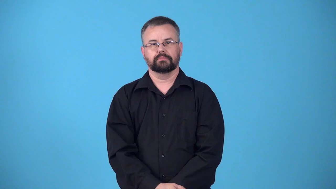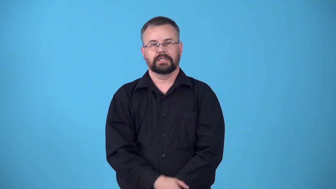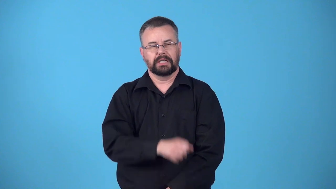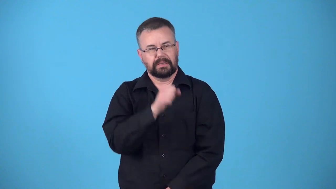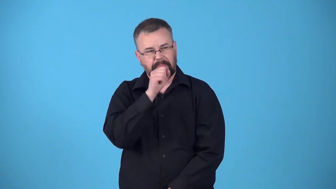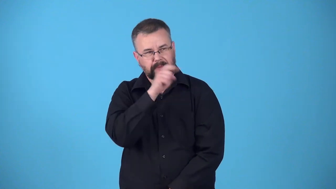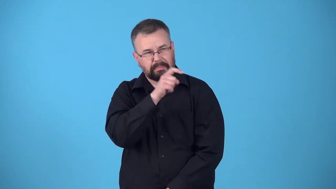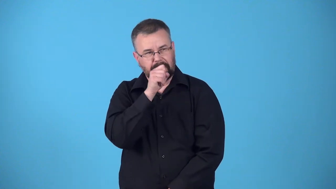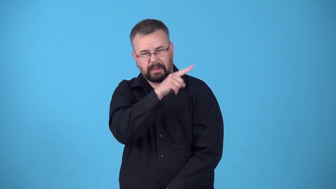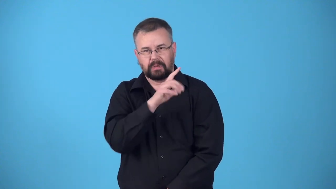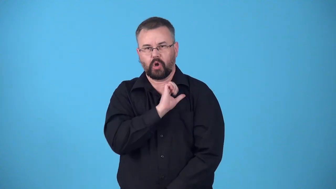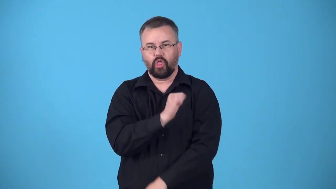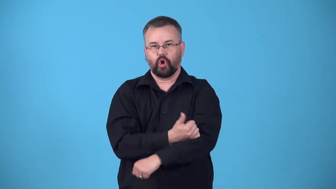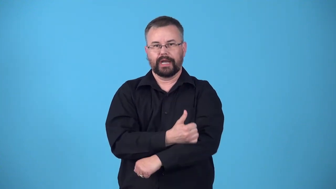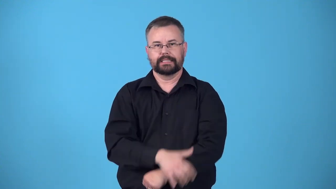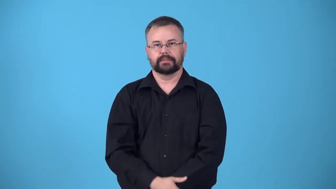drop a dime